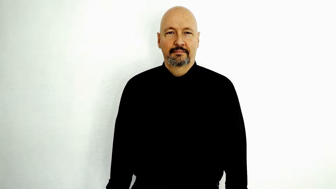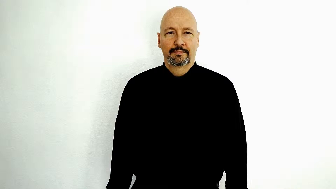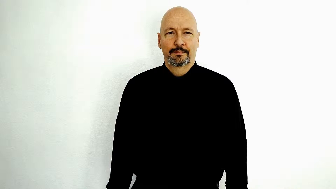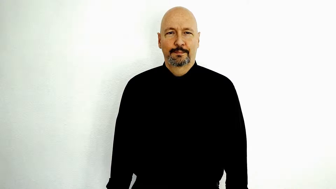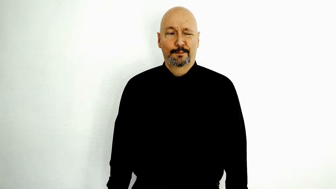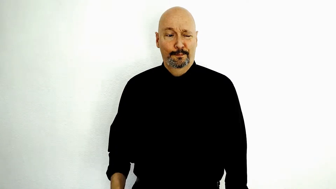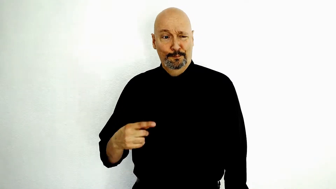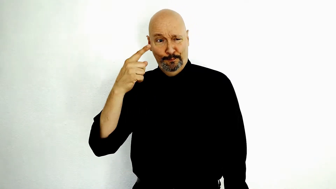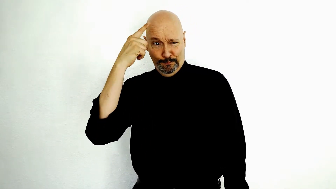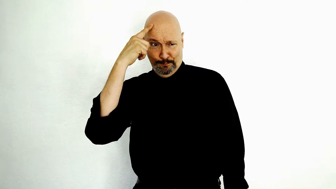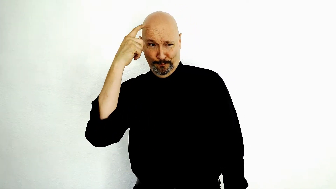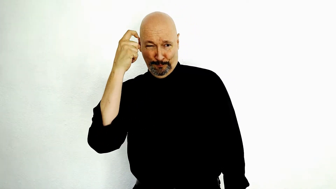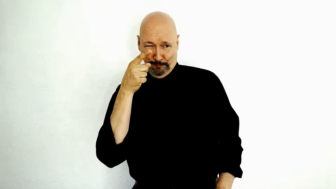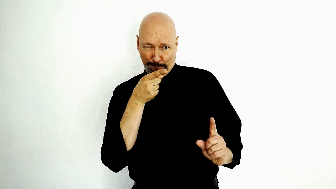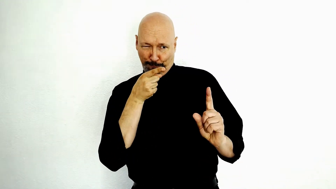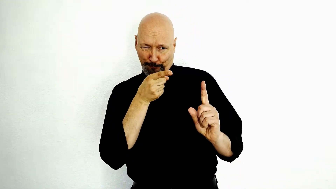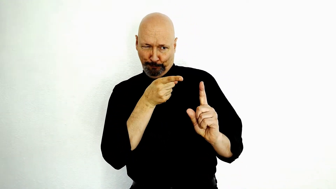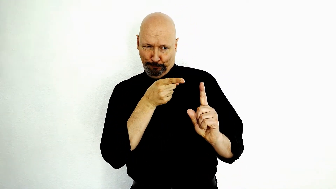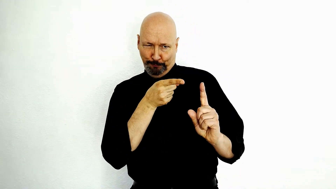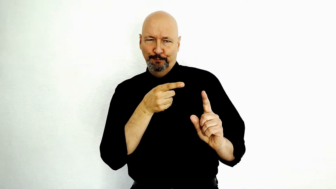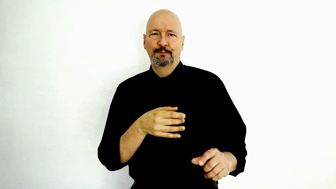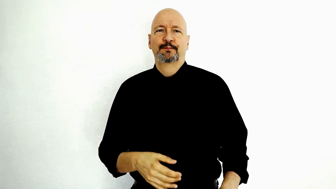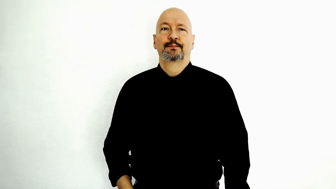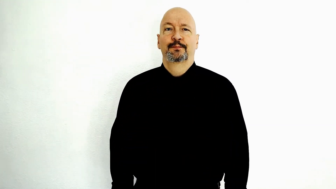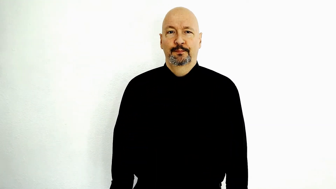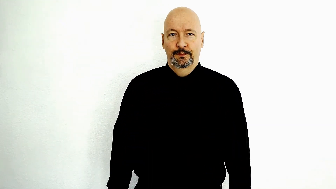Suspect